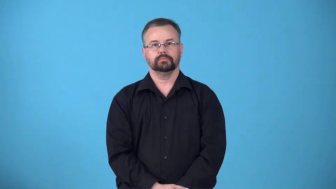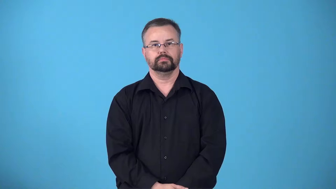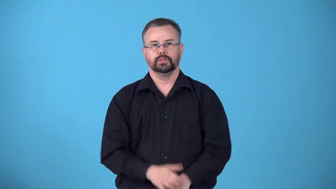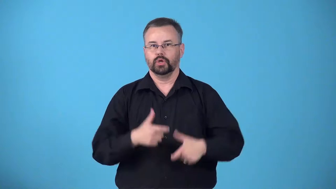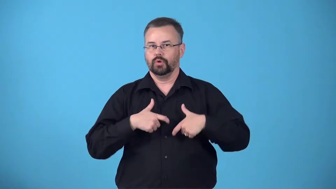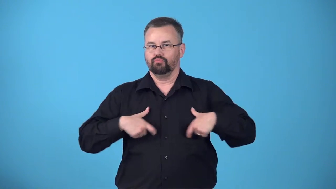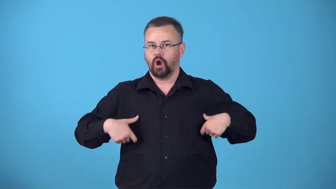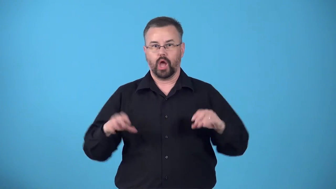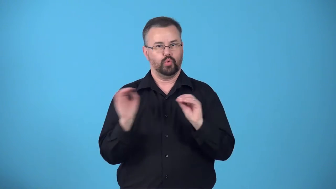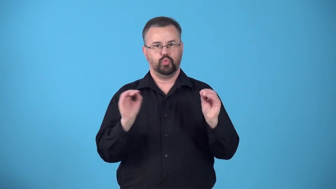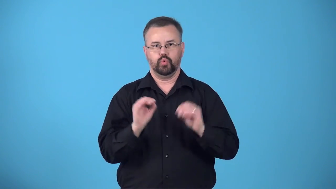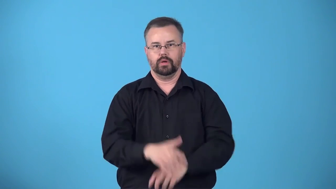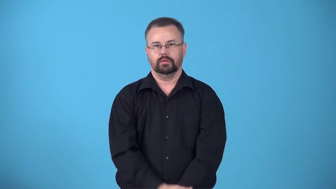braless